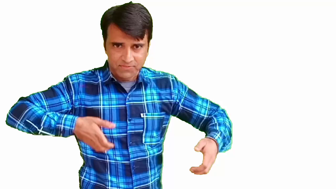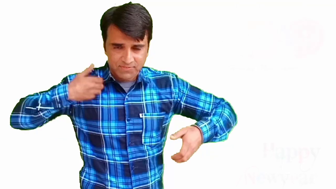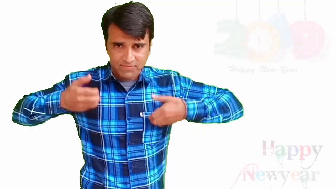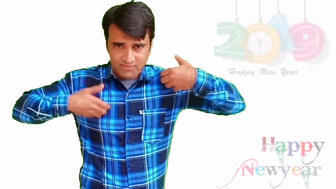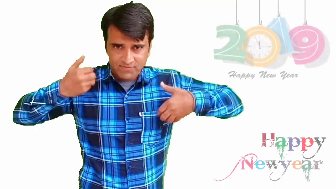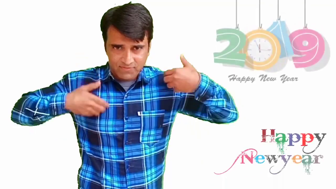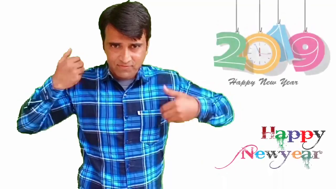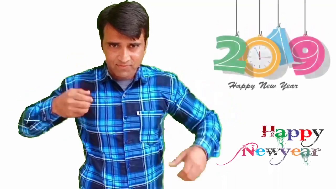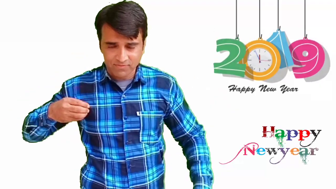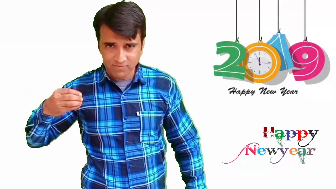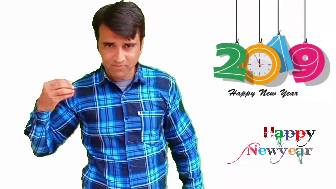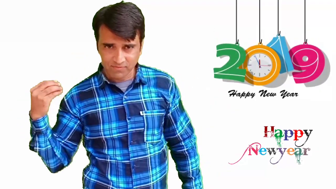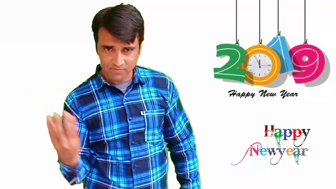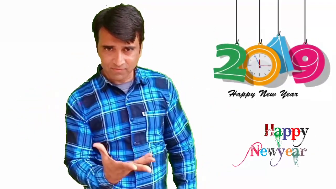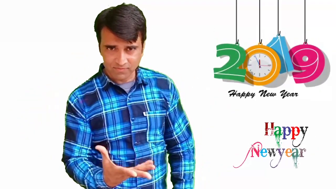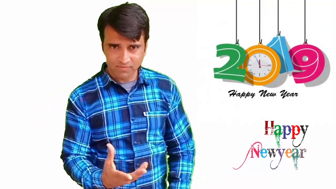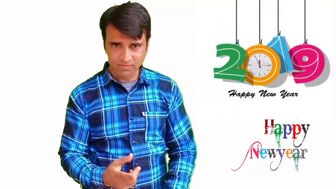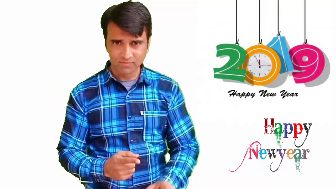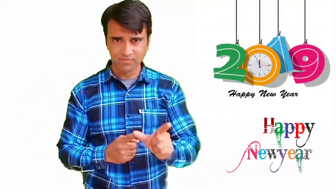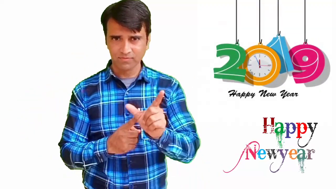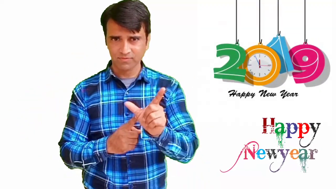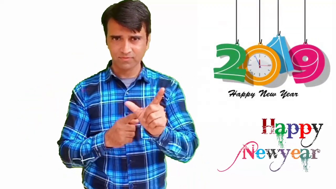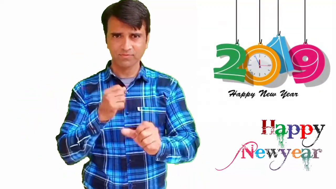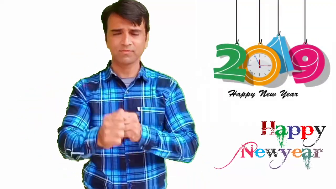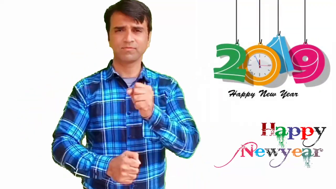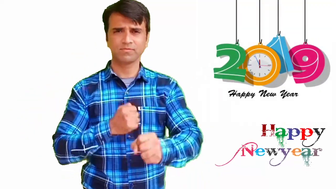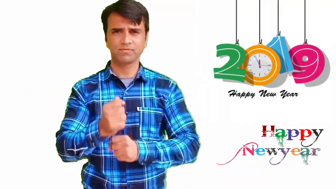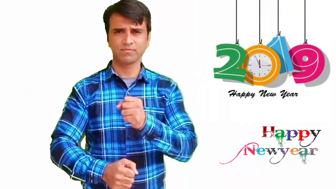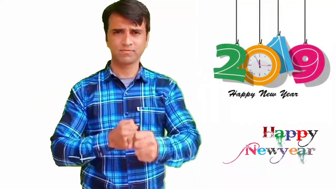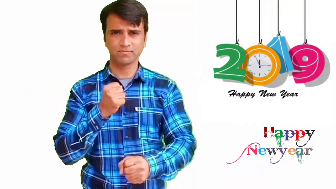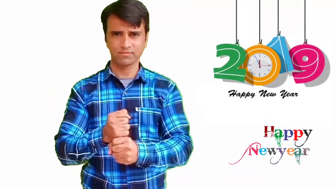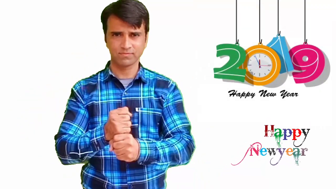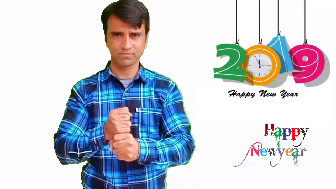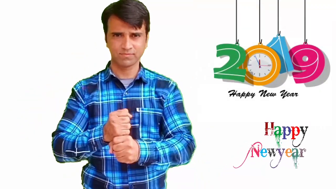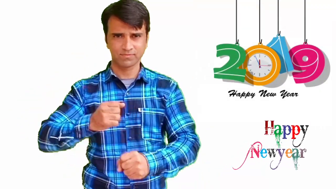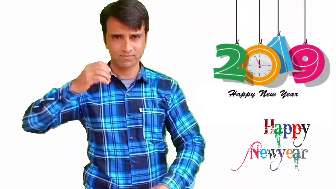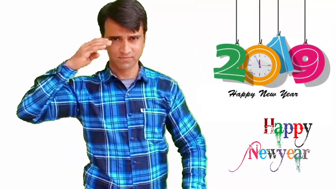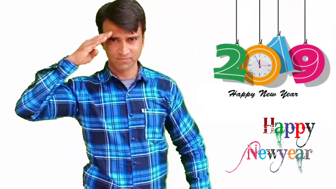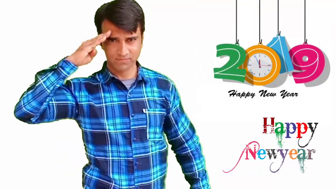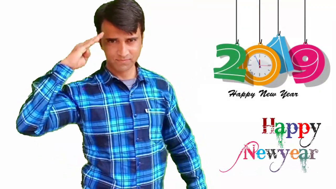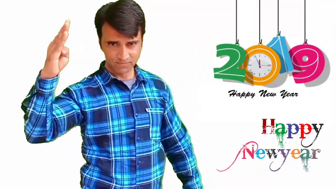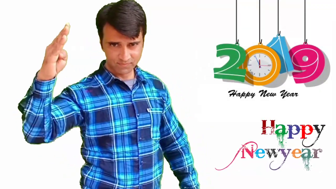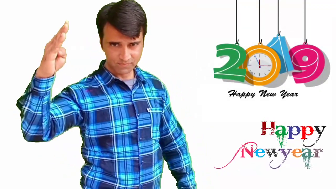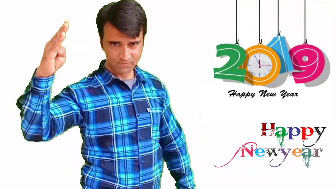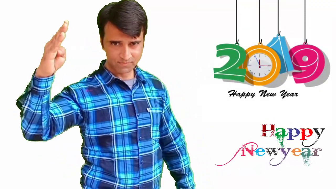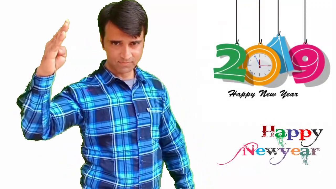Happy new year